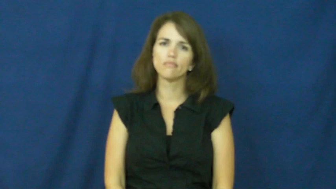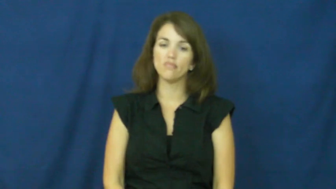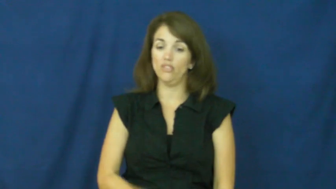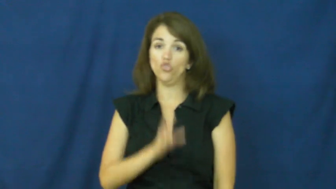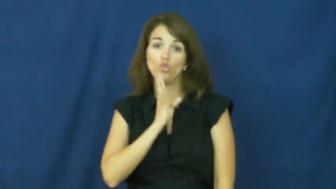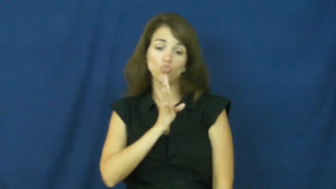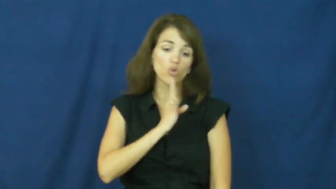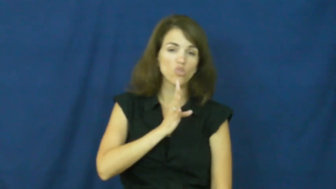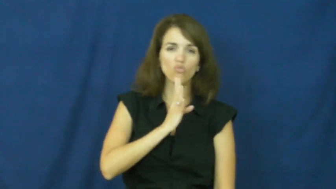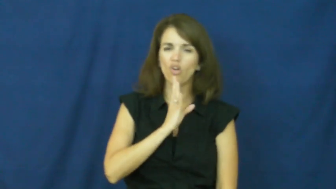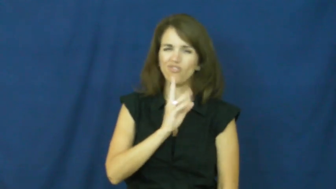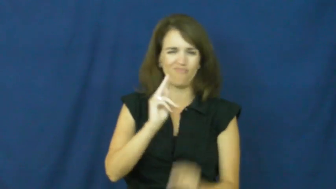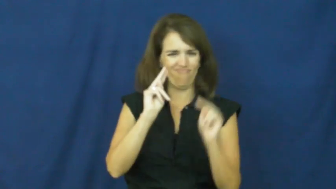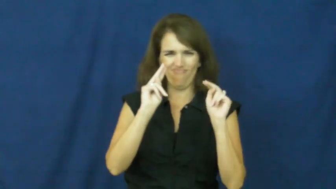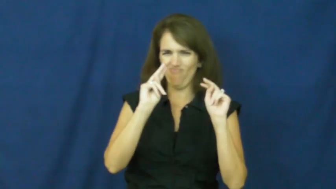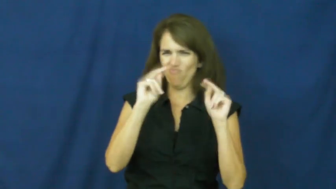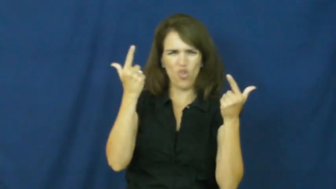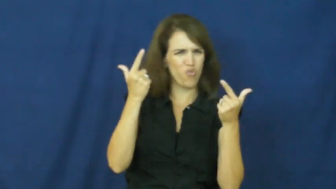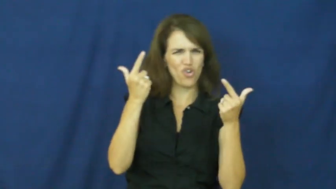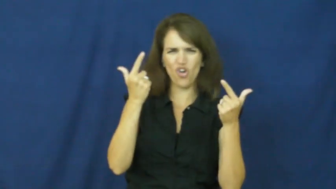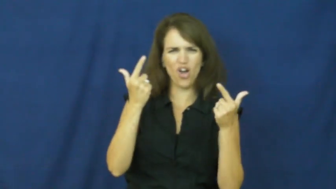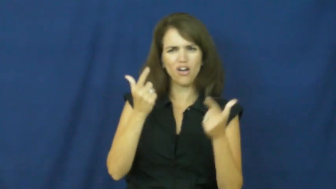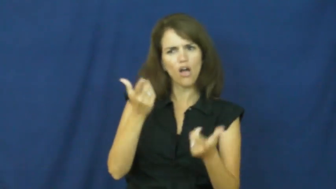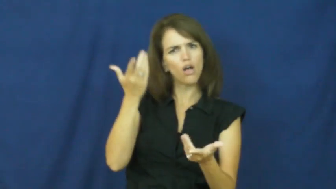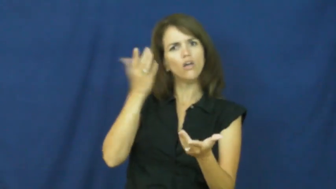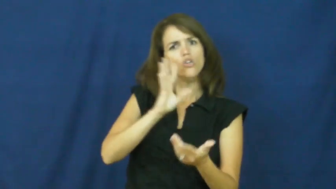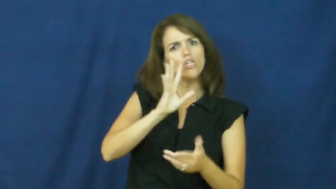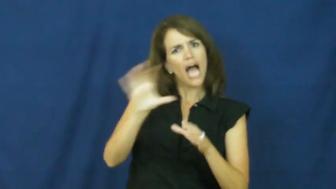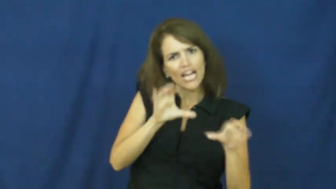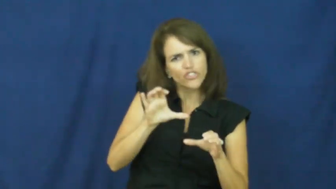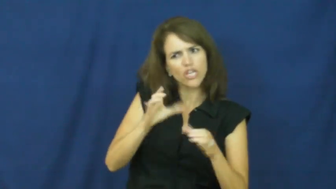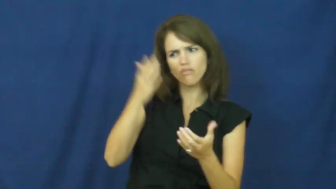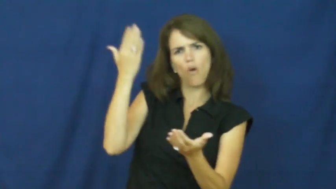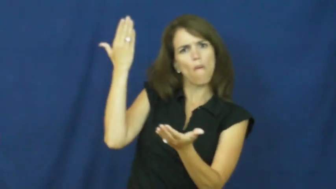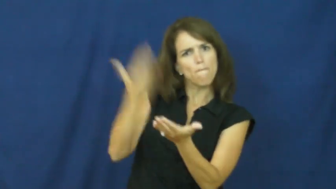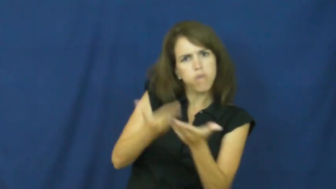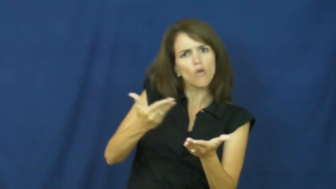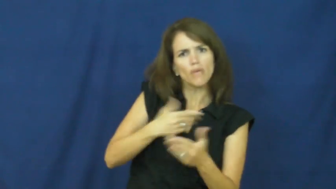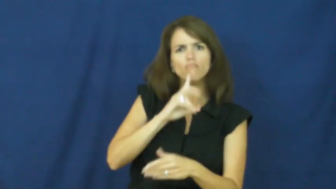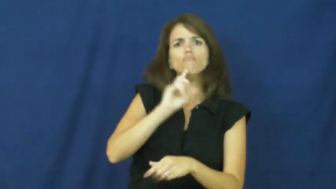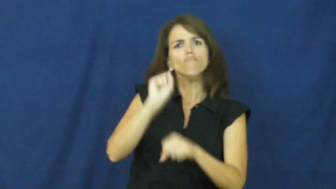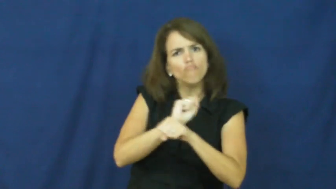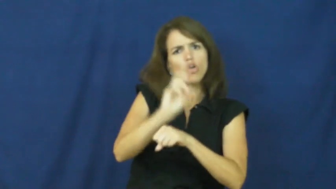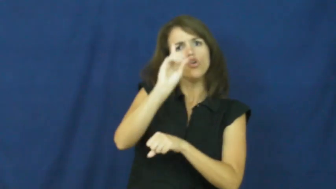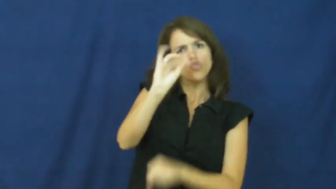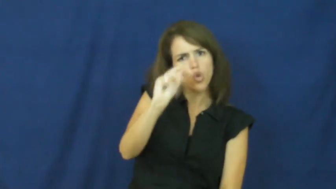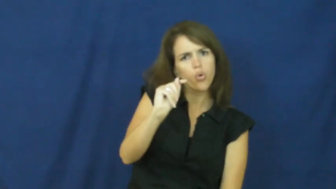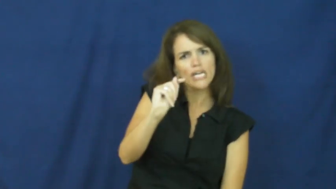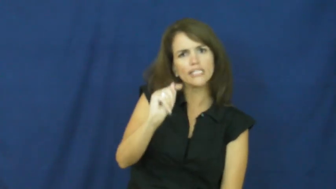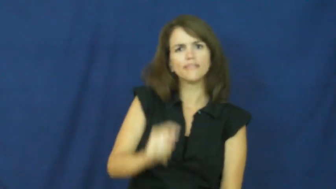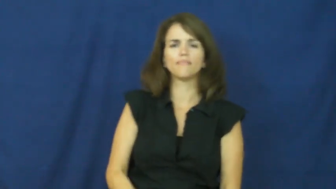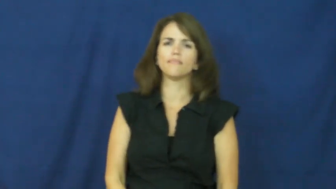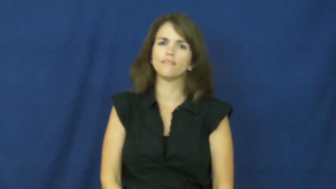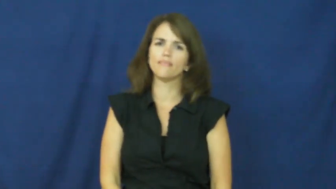actions speak louder than words